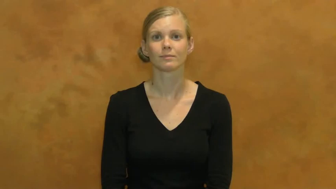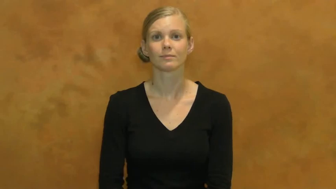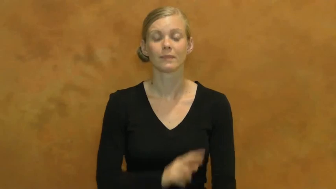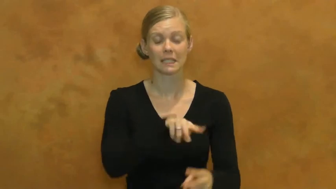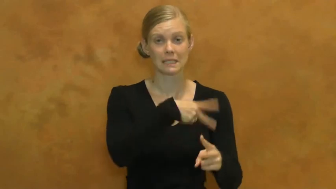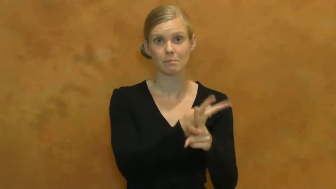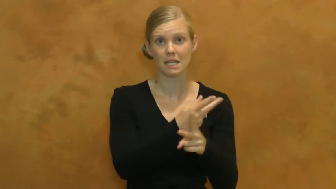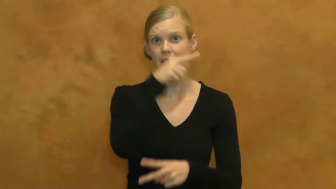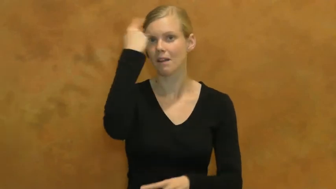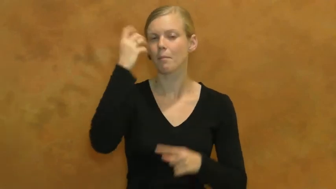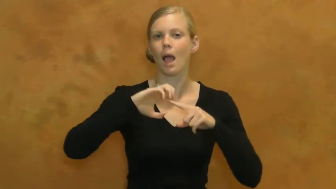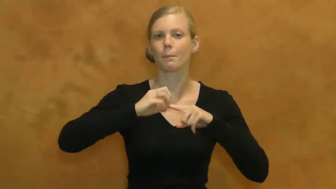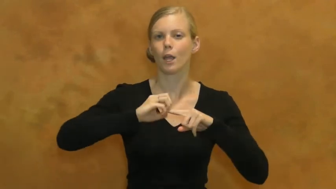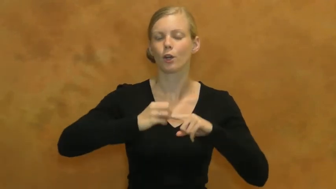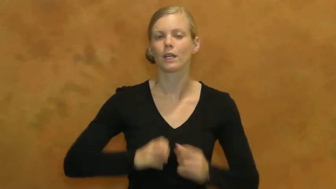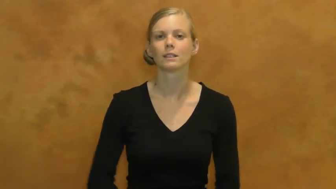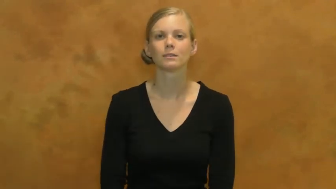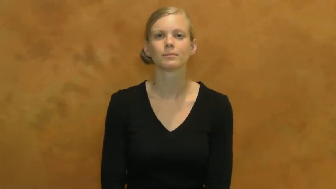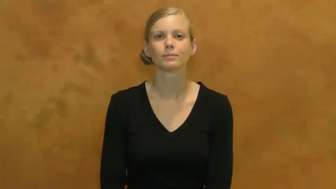blackcurrant